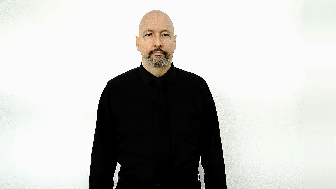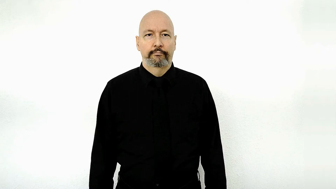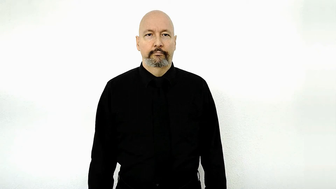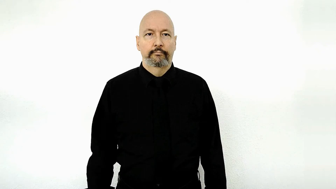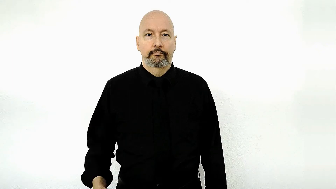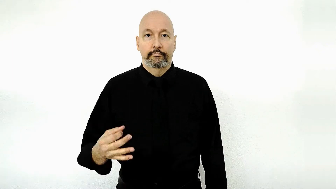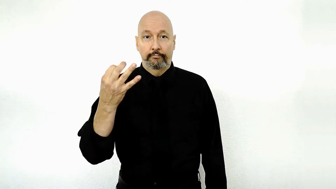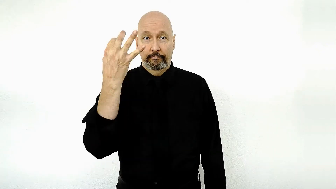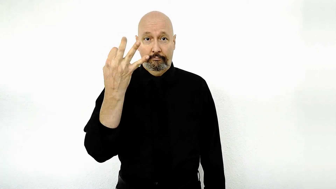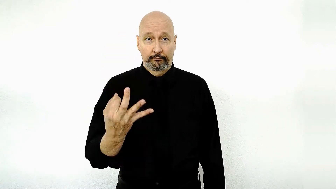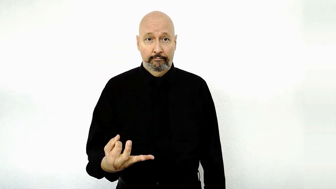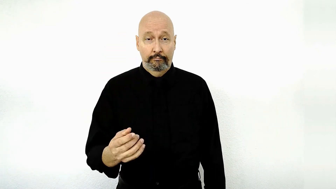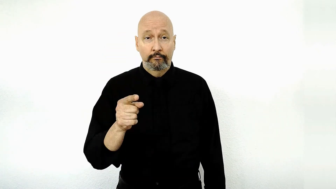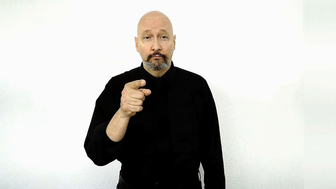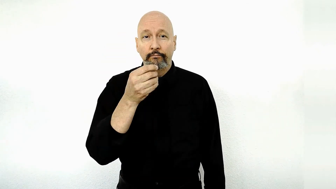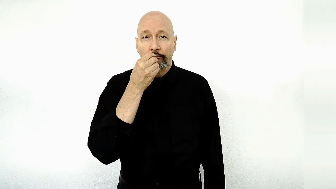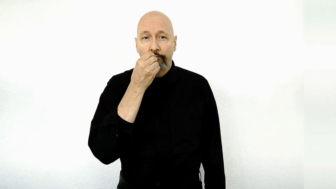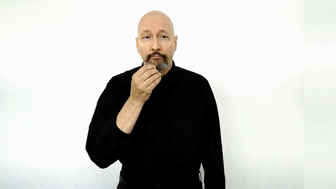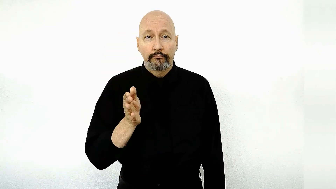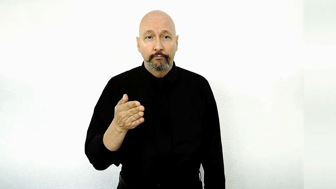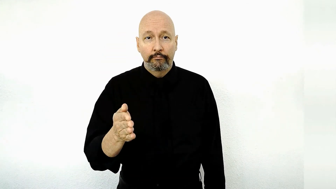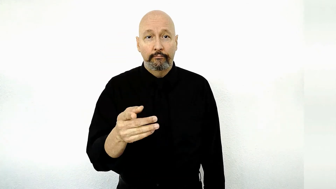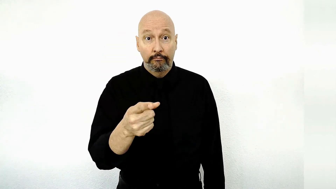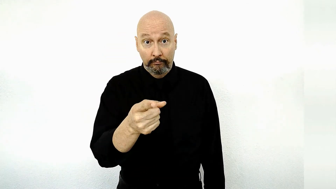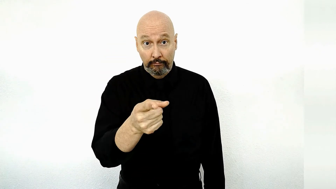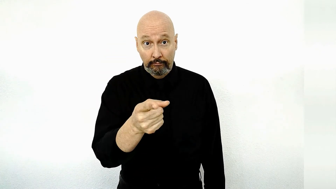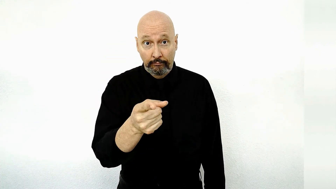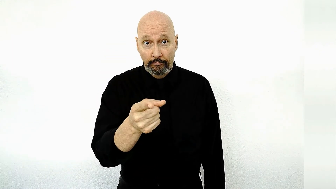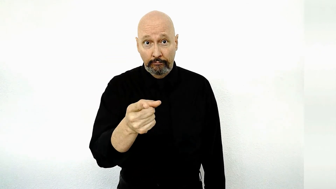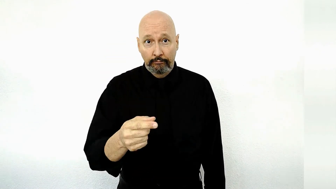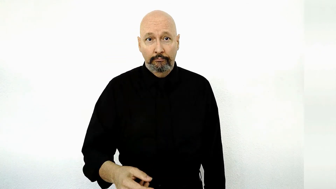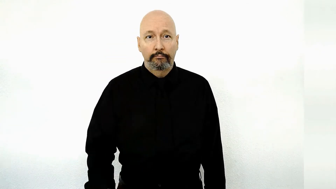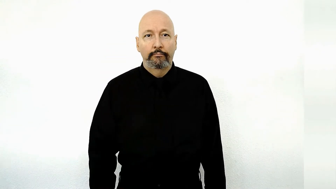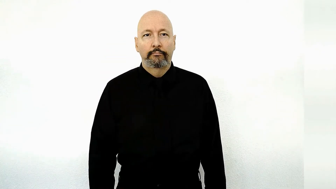every-FRIDAY YOU EAT FISH do-YOU?